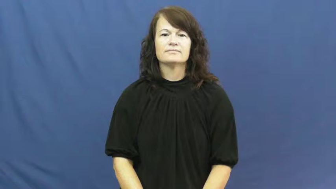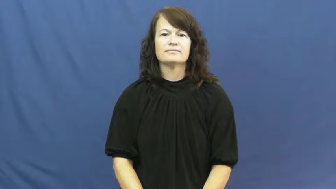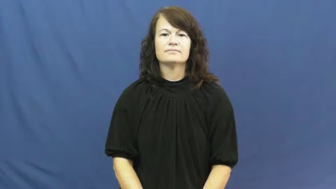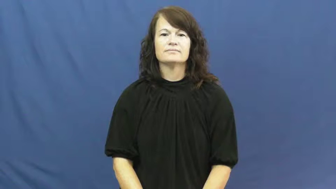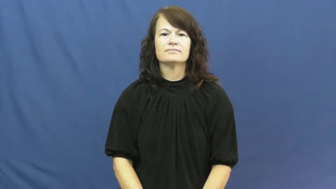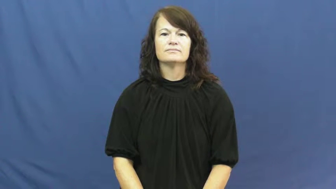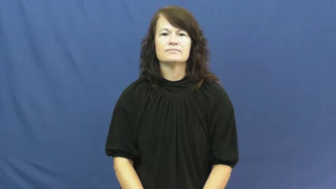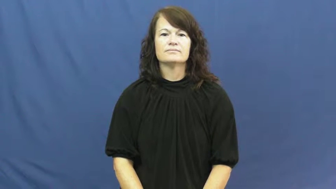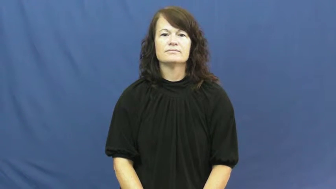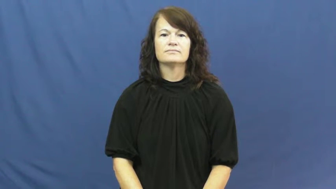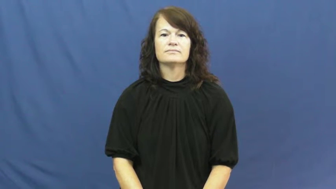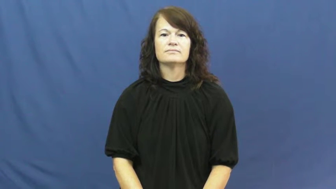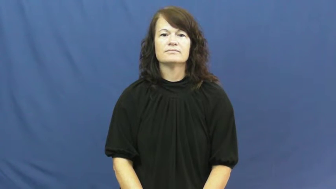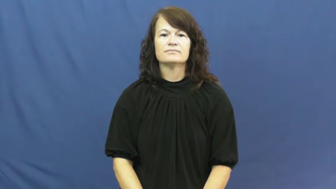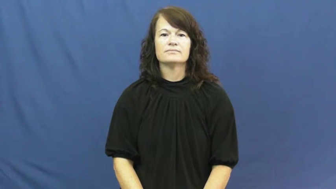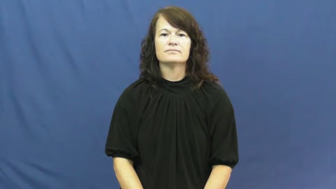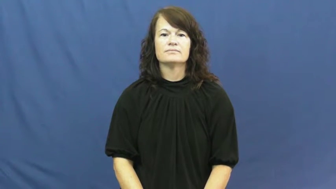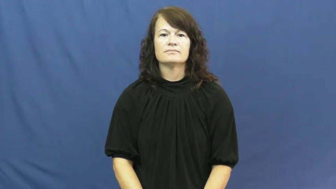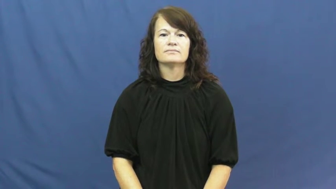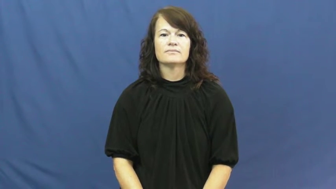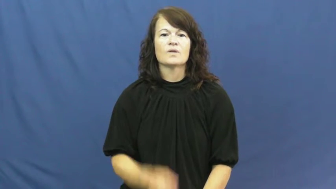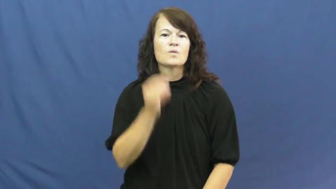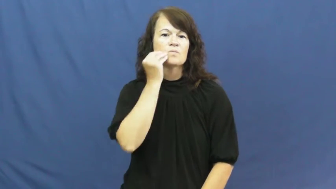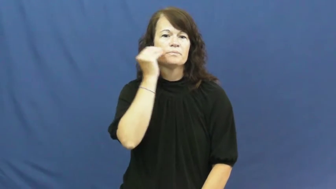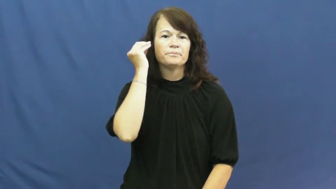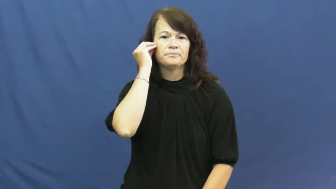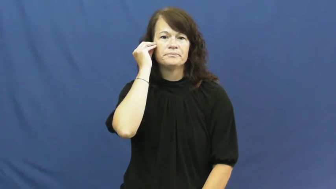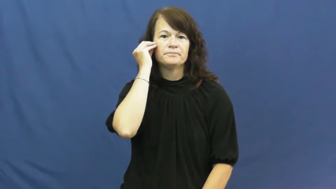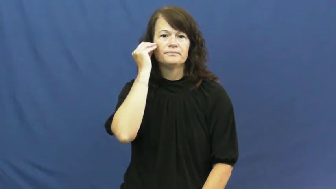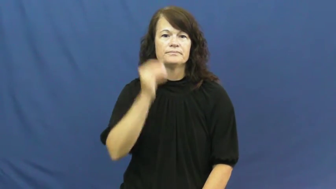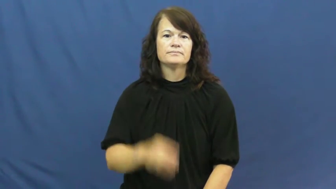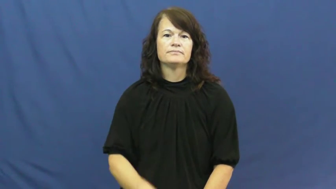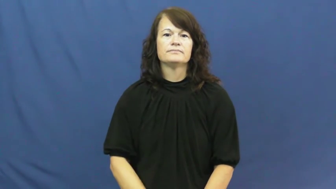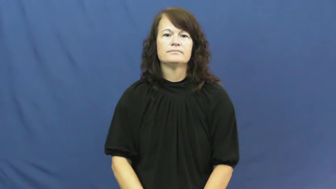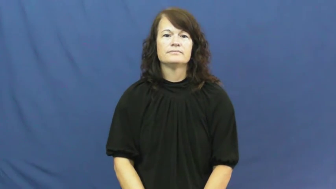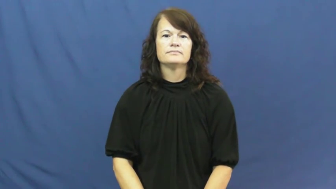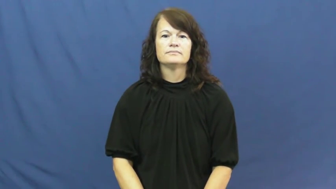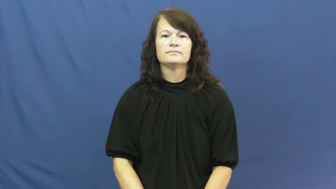home